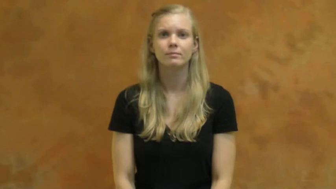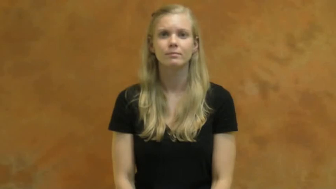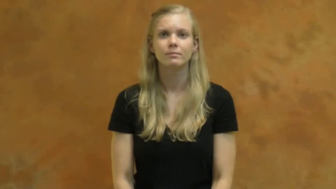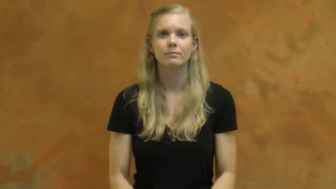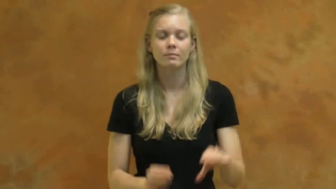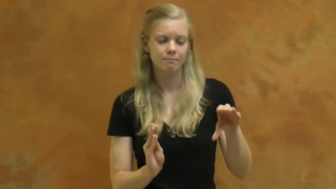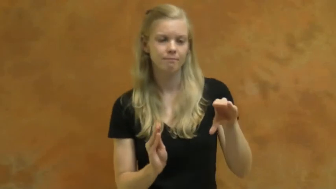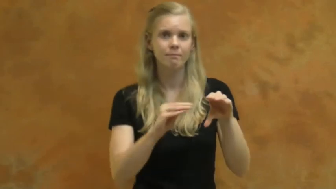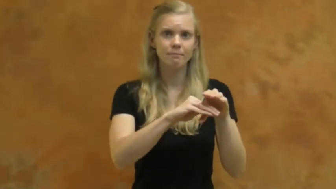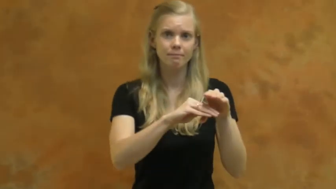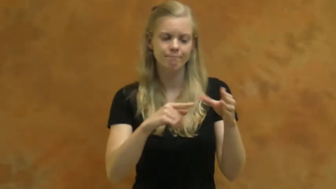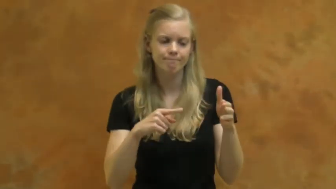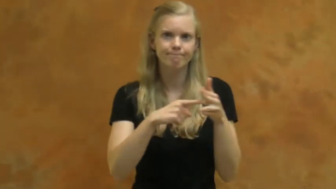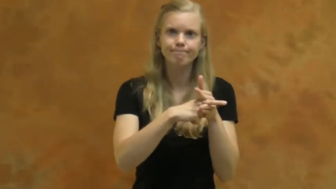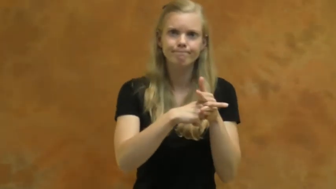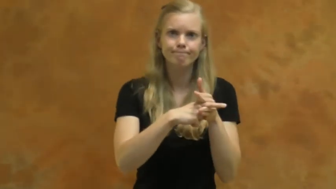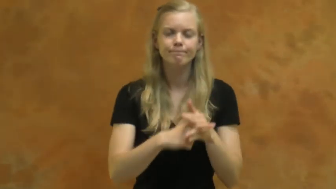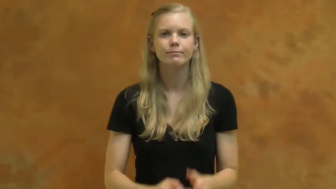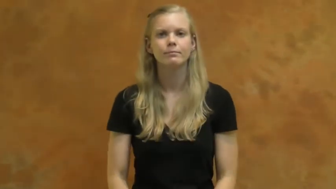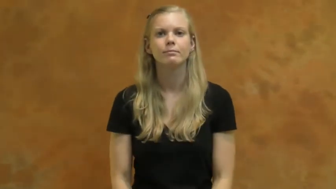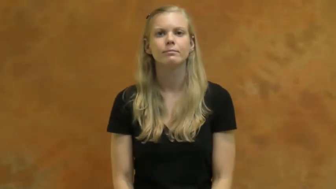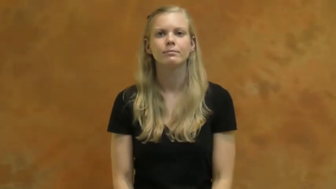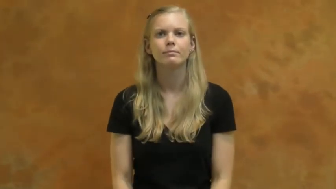penetration